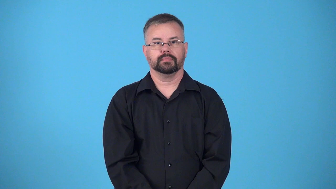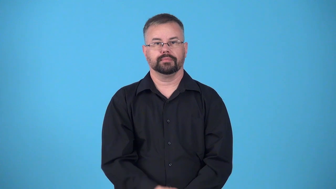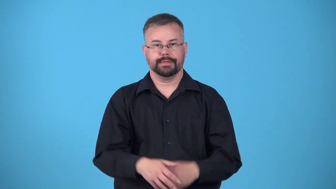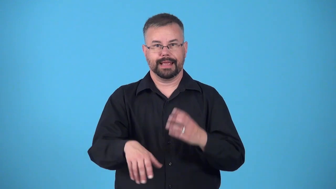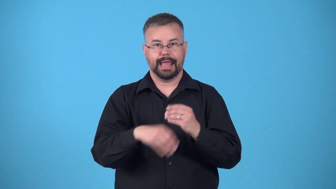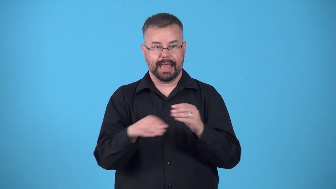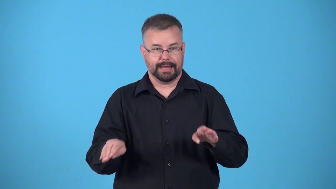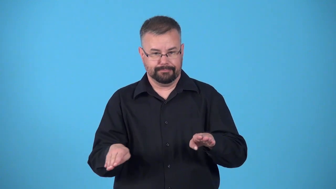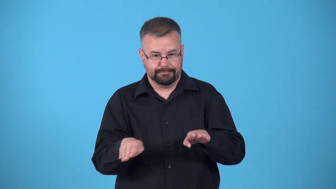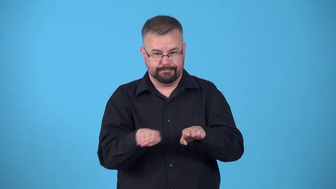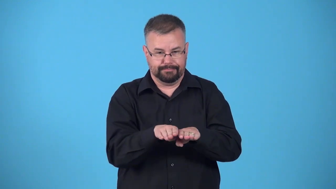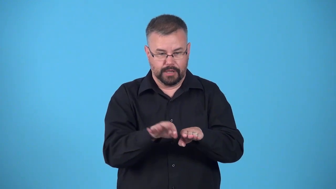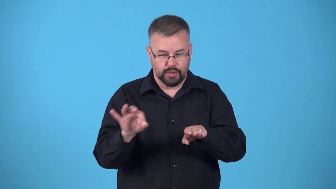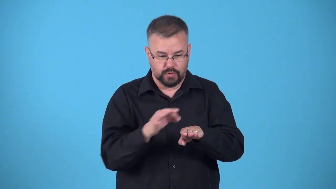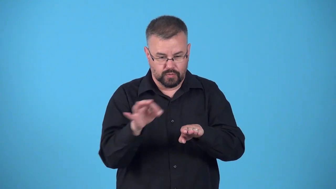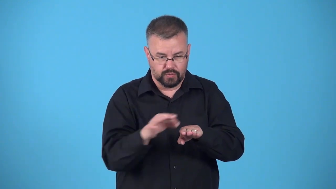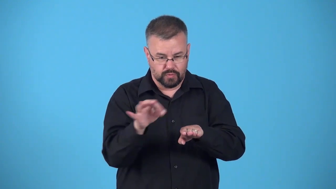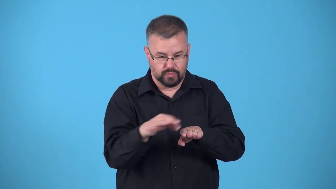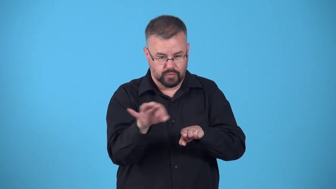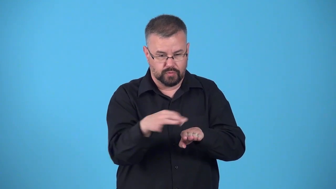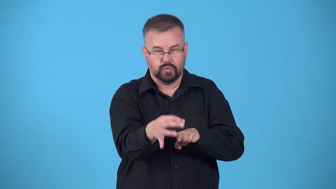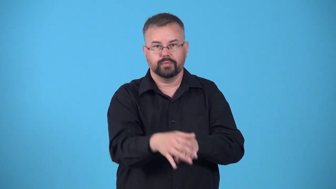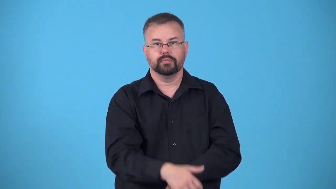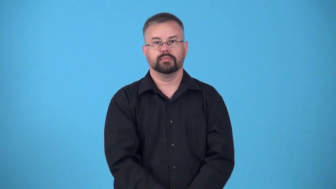sew in, sew on, stitch on, stitch in,sew up